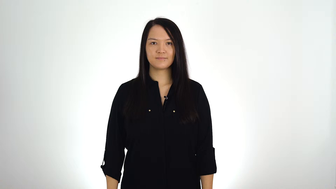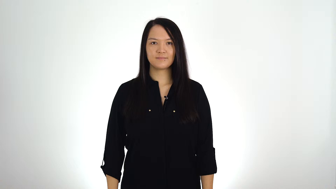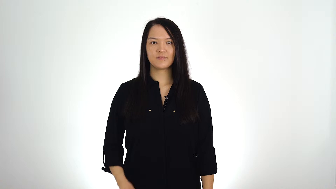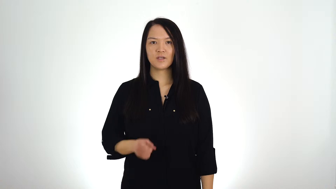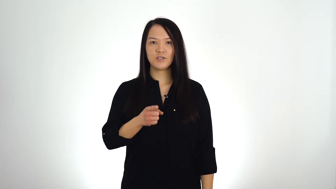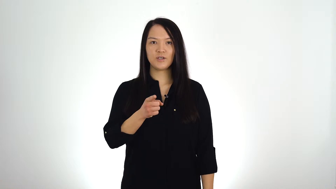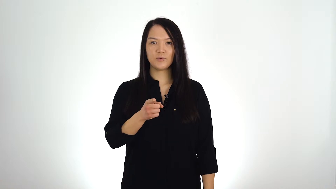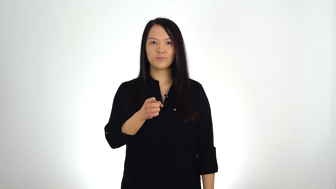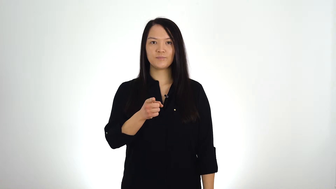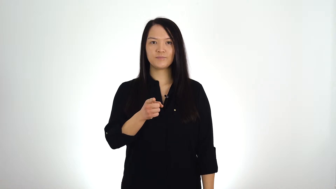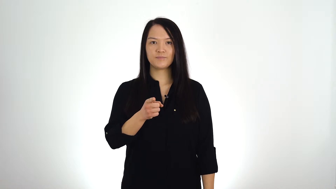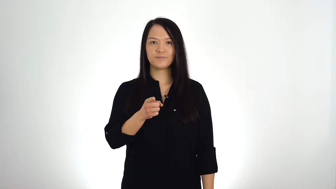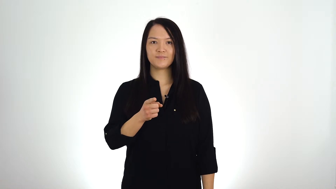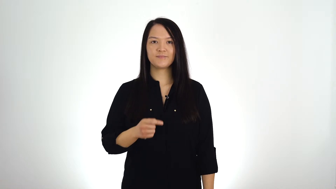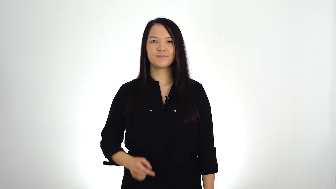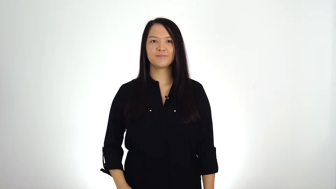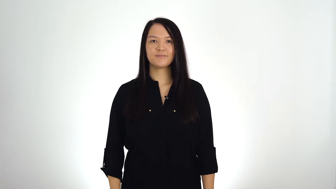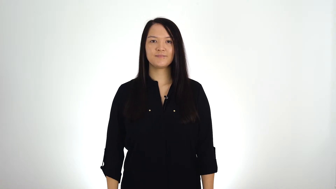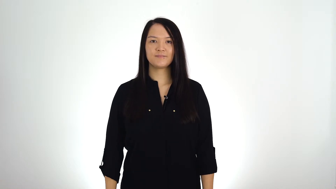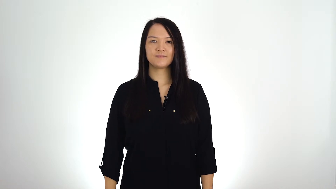You